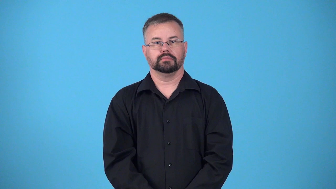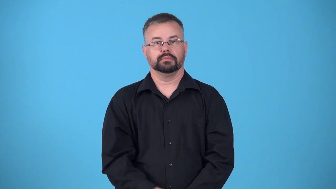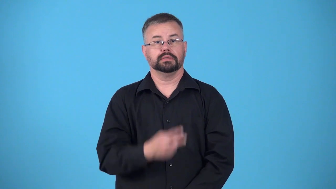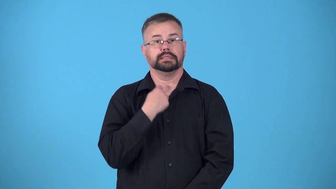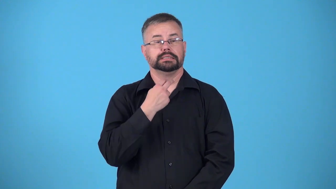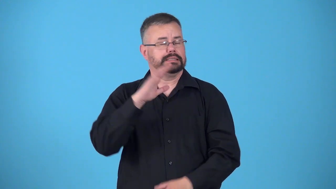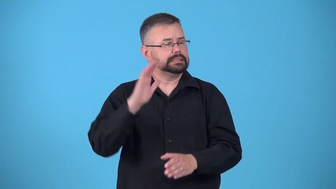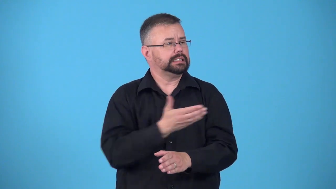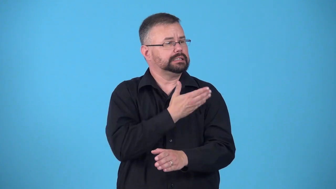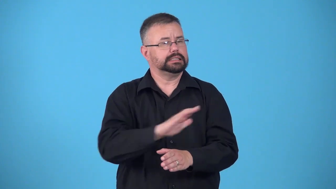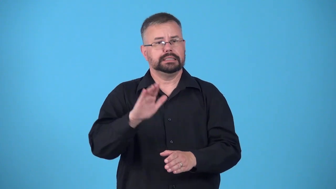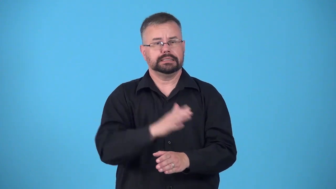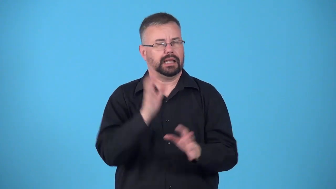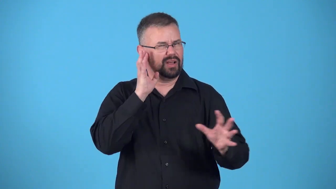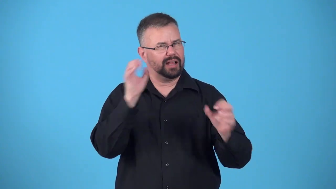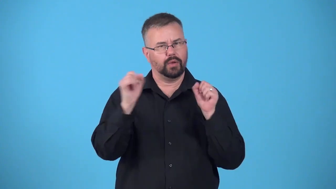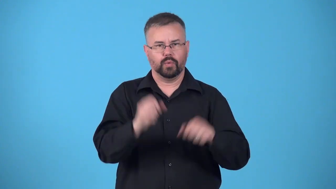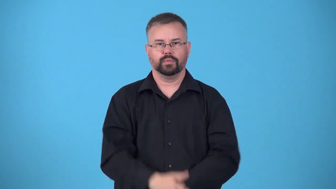sing out loud